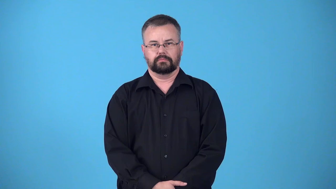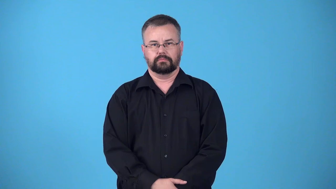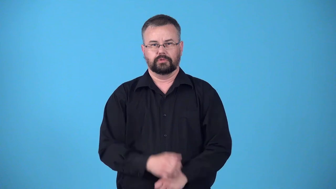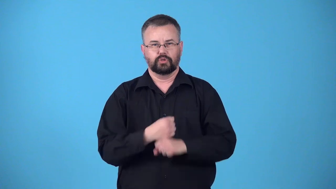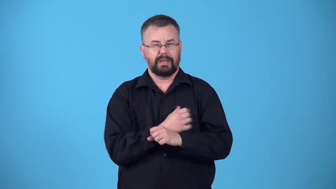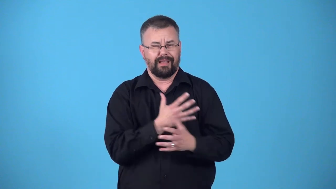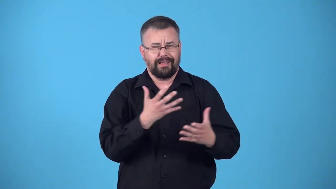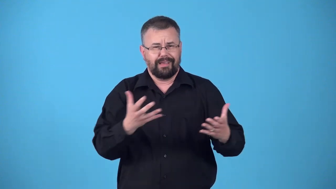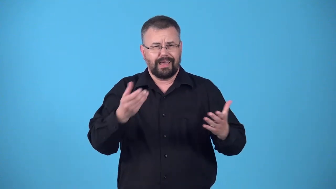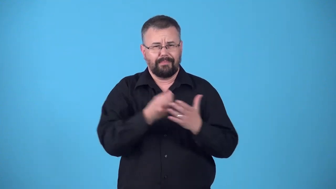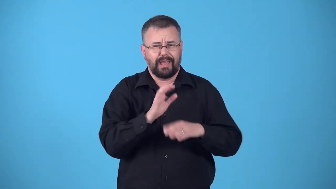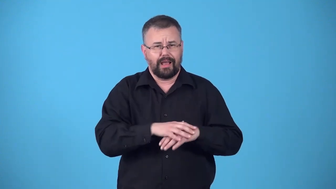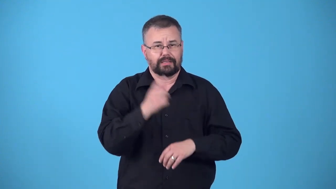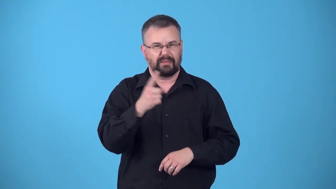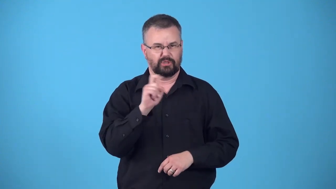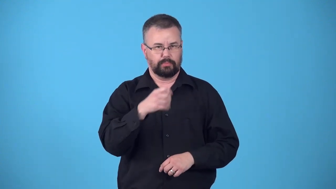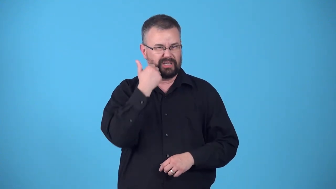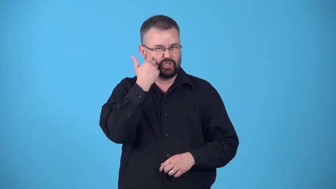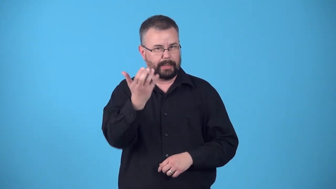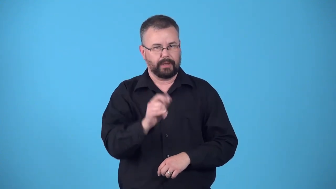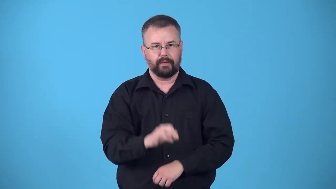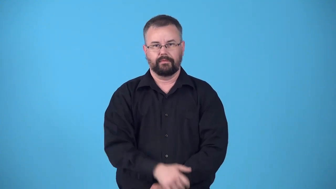cry all the way to the bank